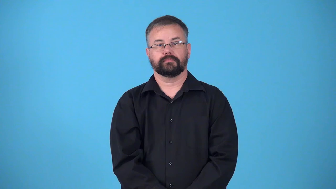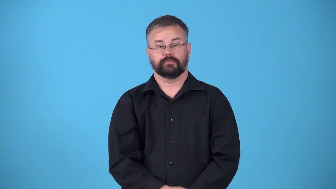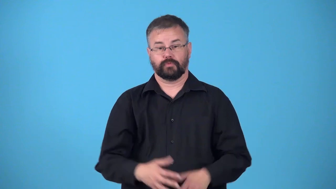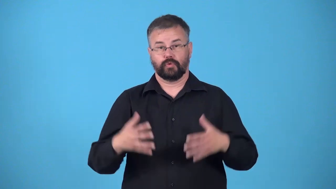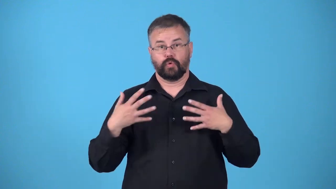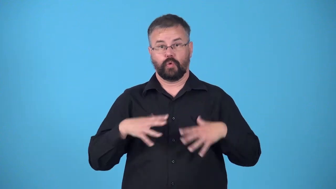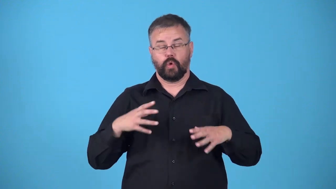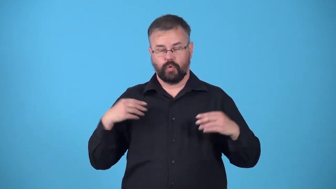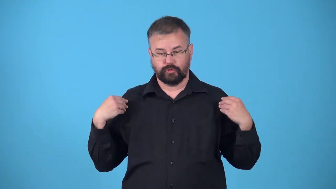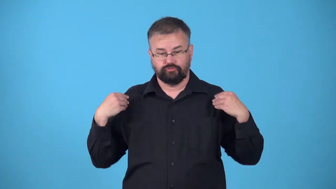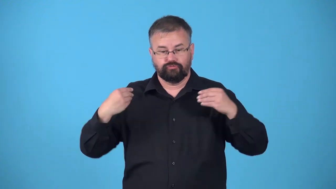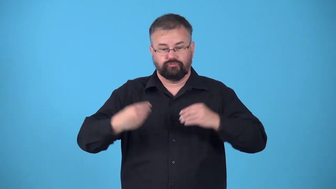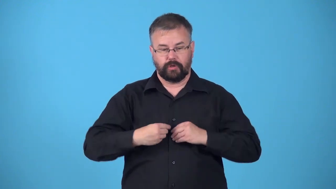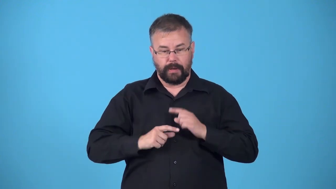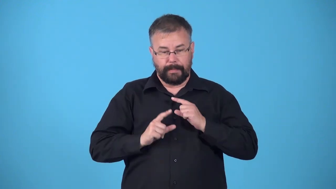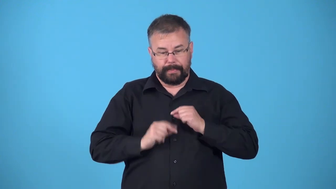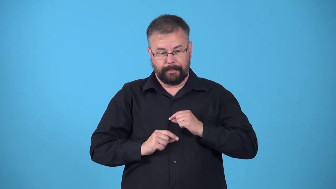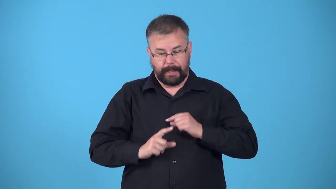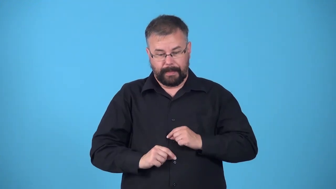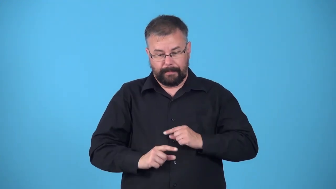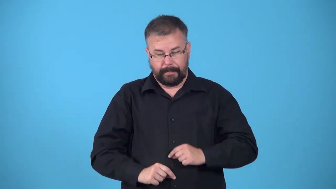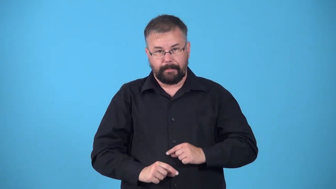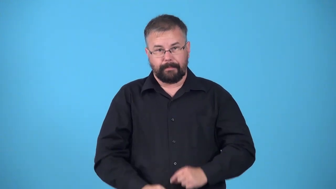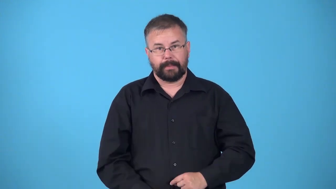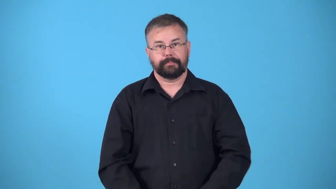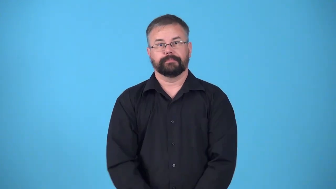do up,fasten clothes